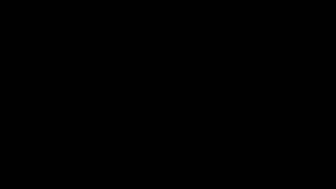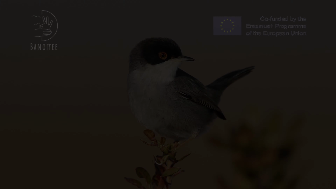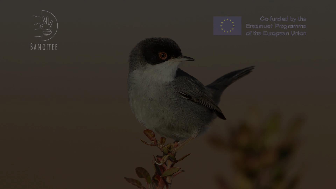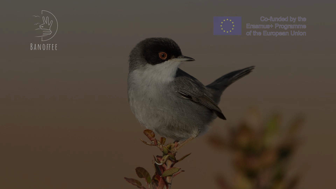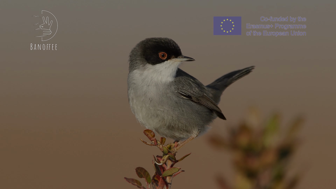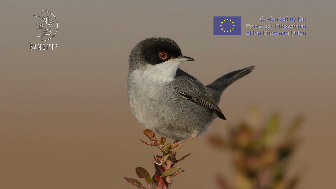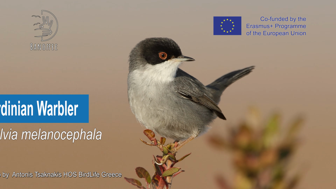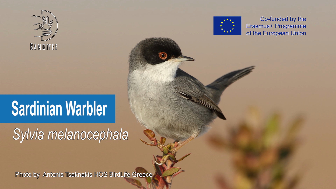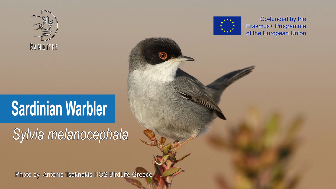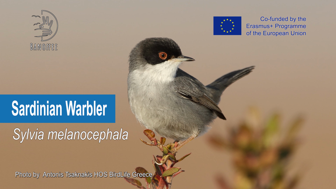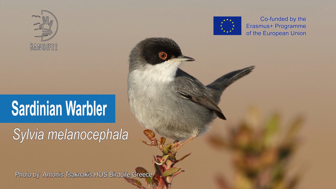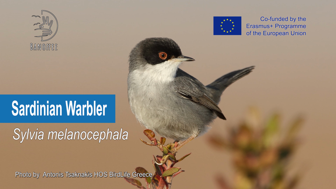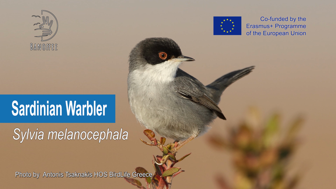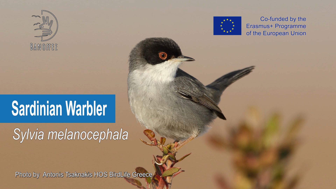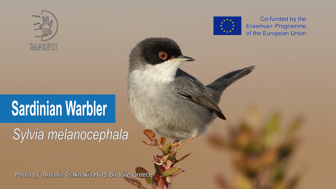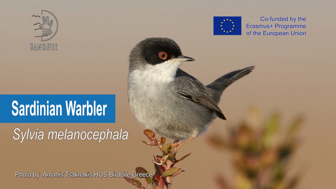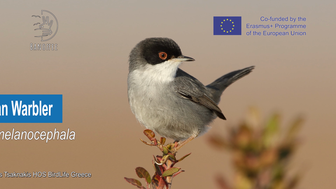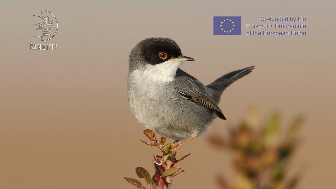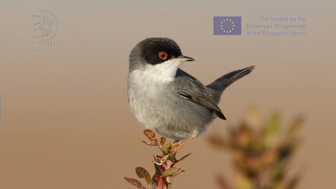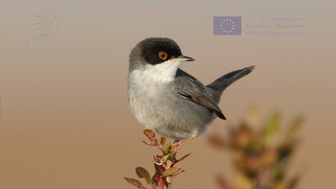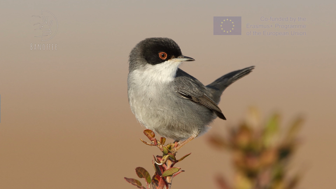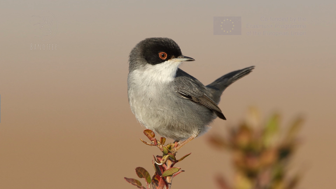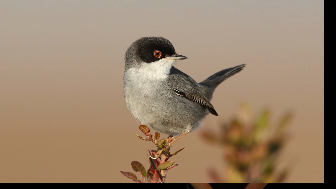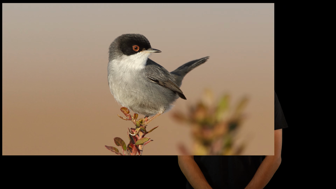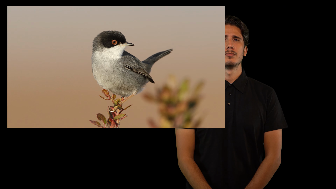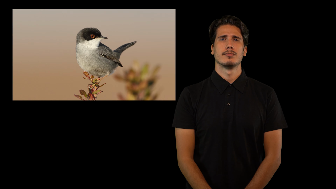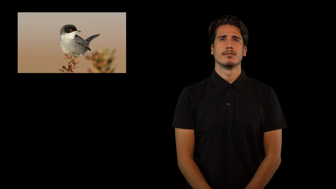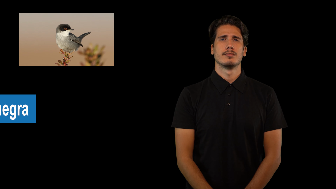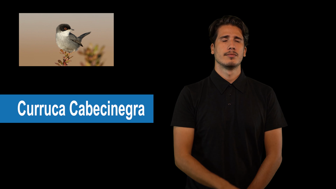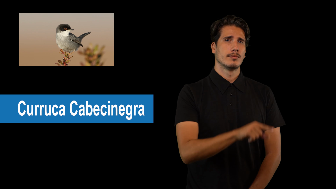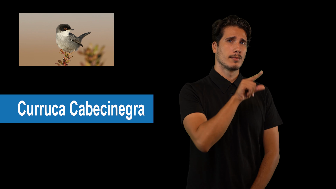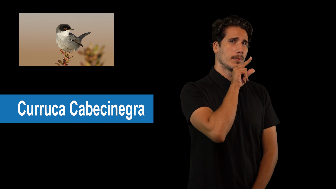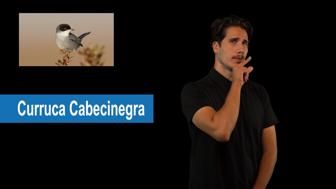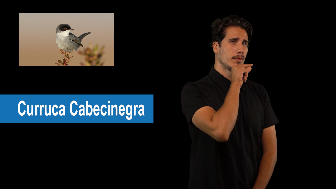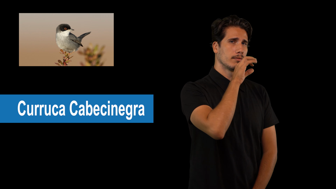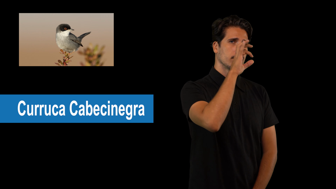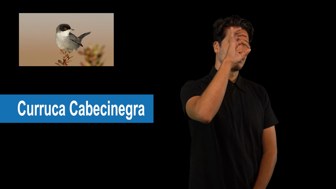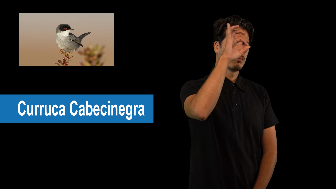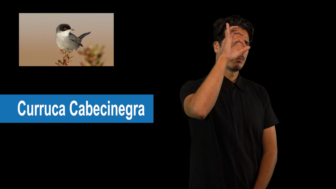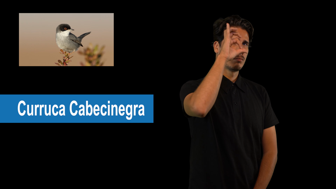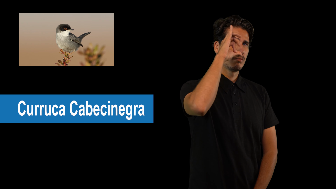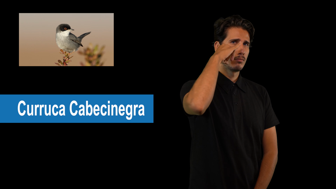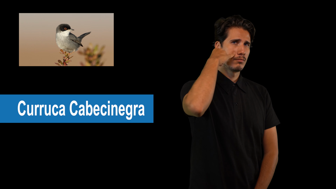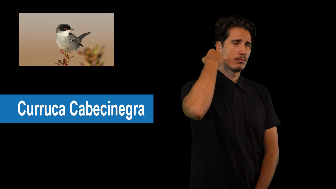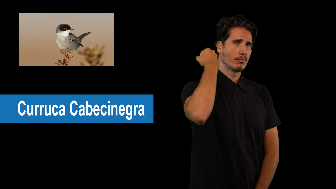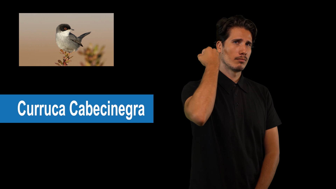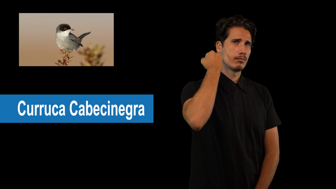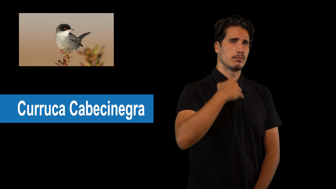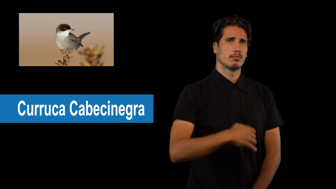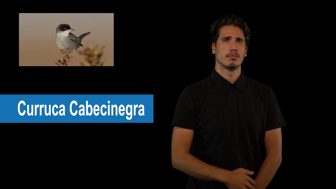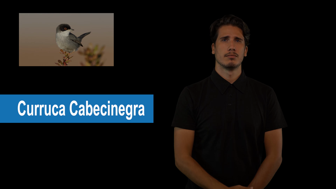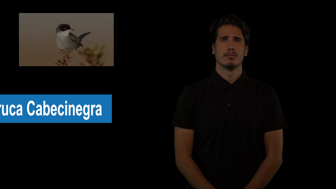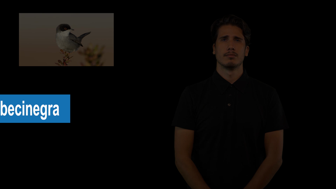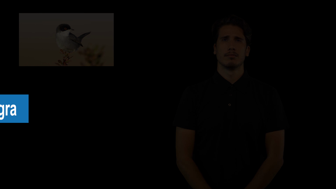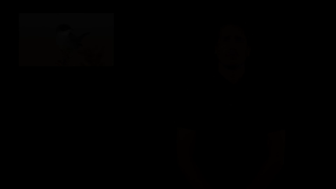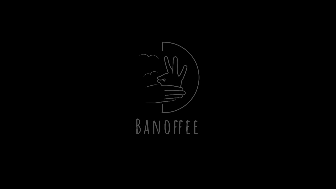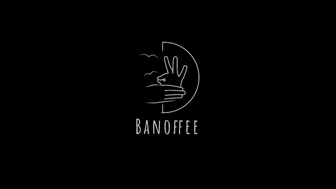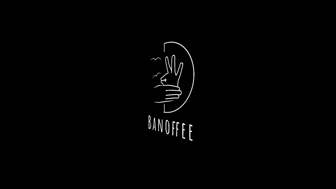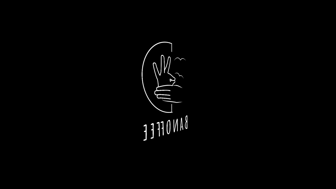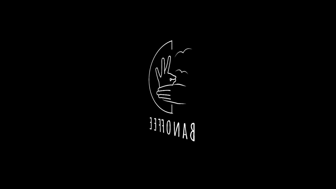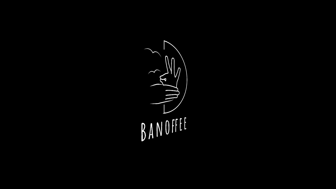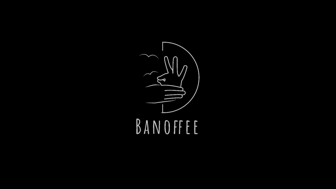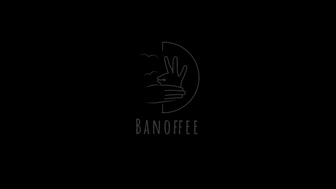Sardinian Warbler